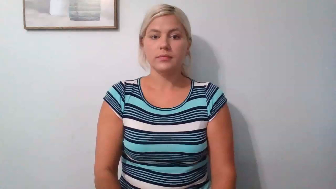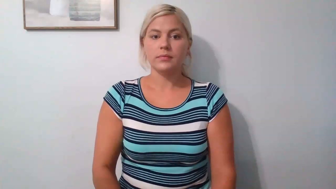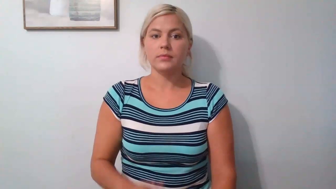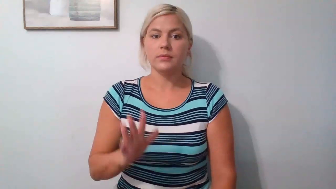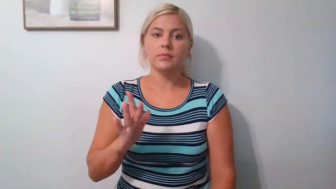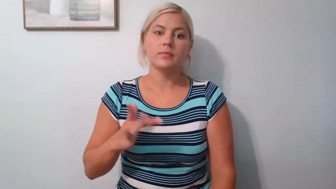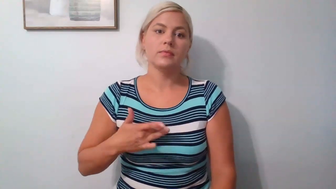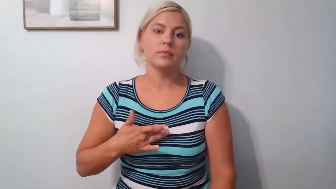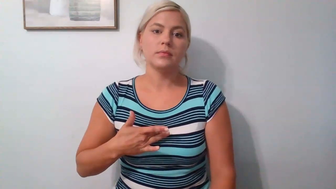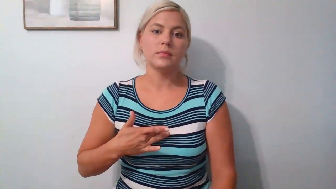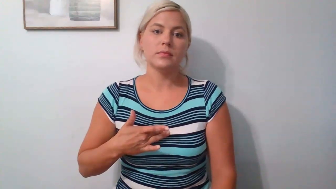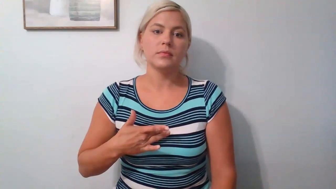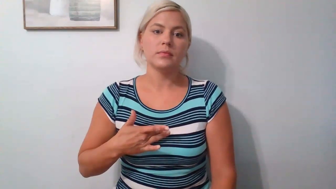HEART